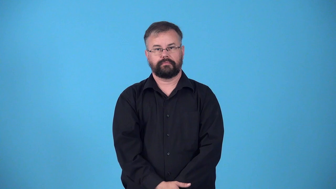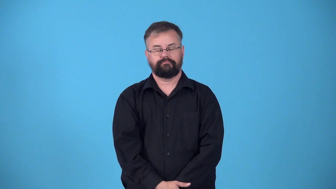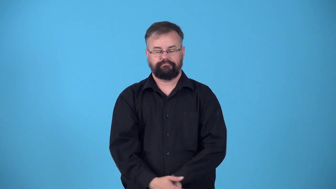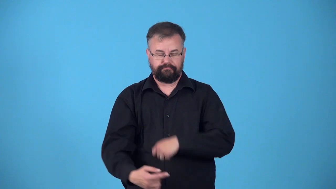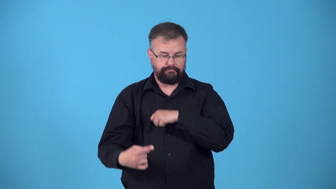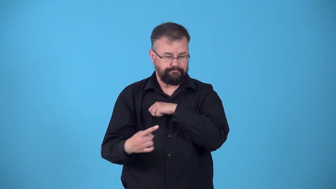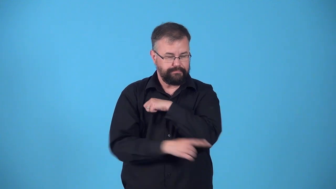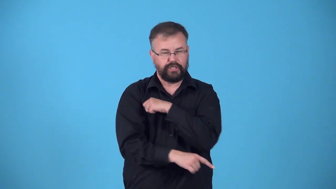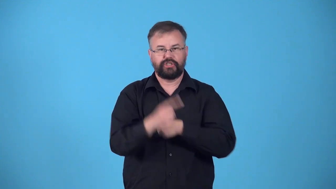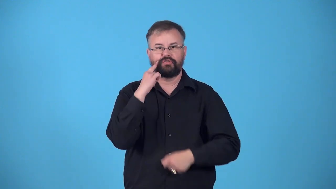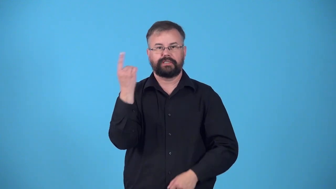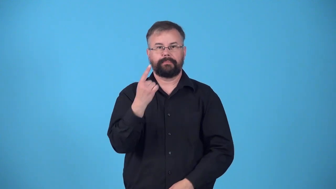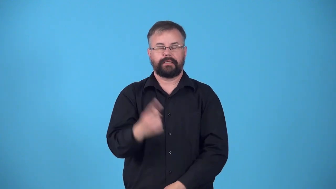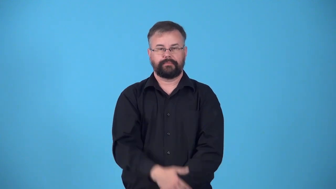pay for